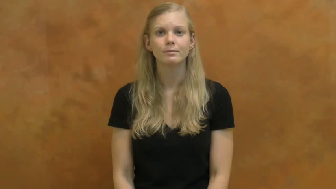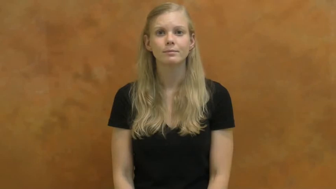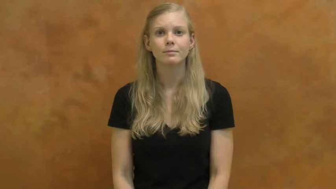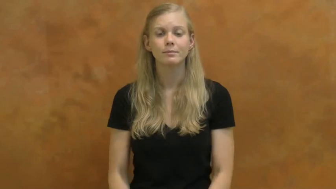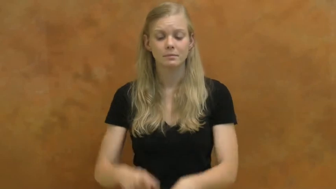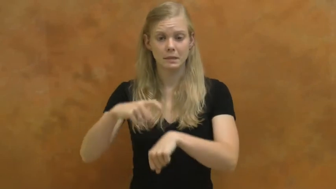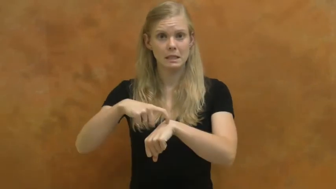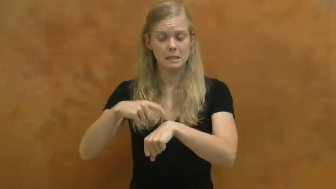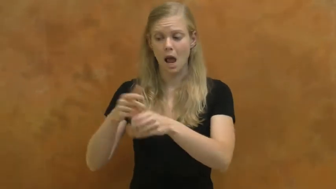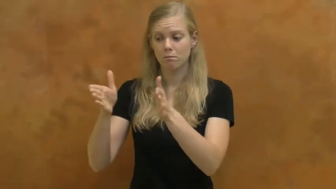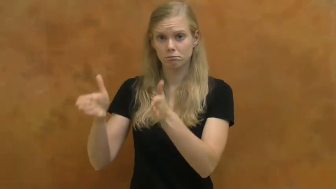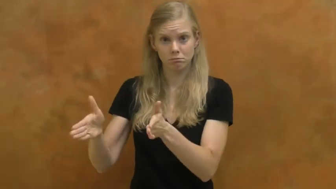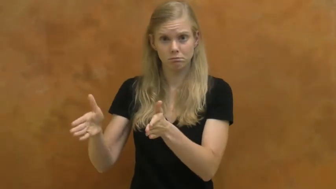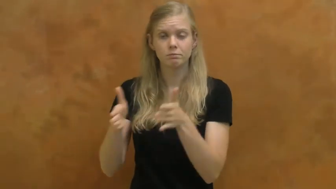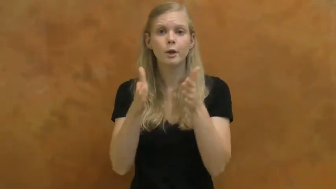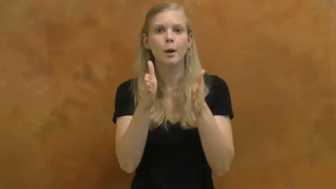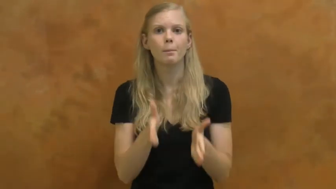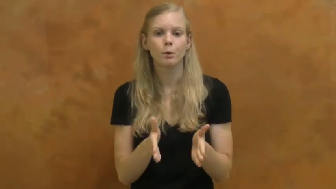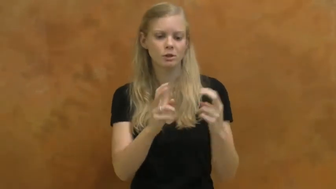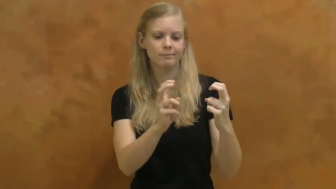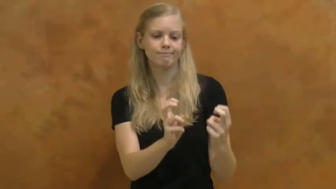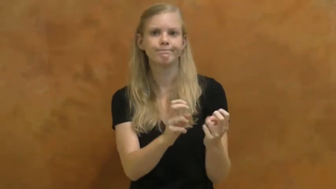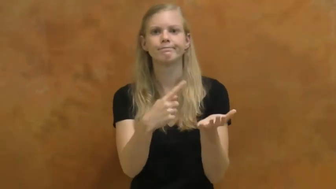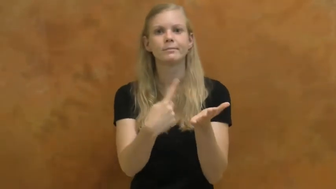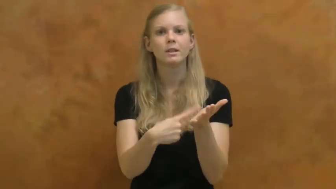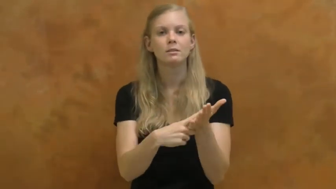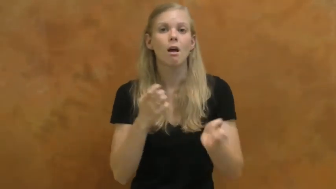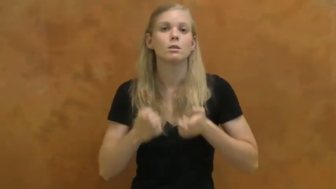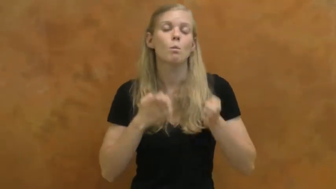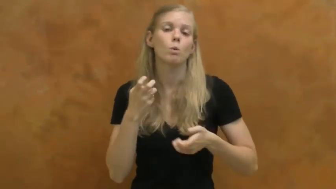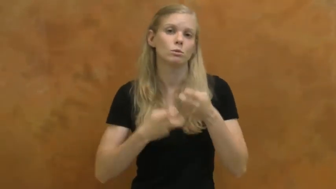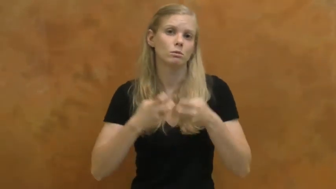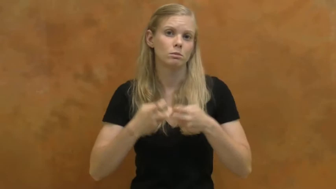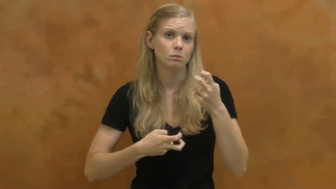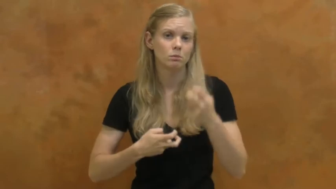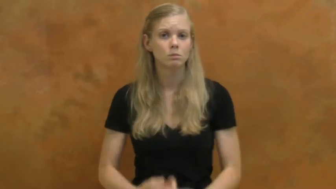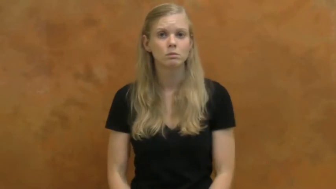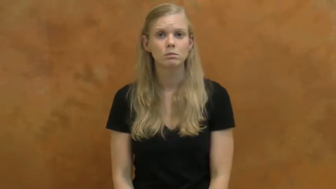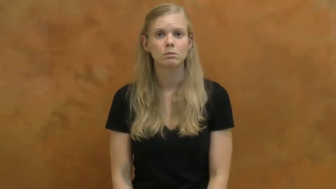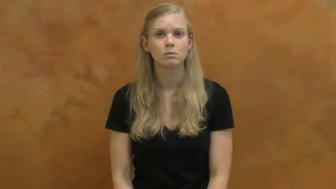counseling session